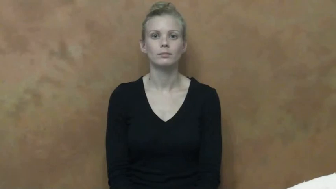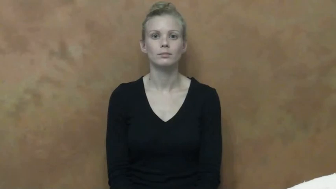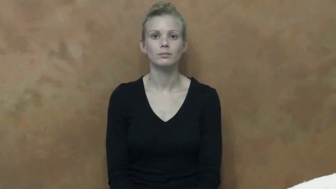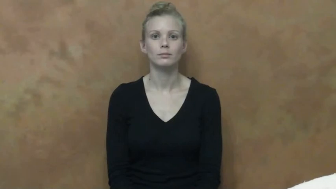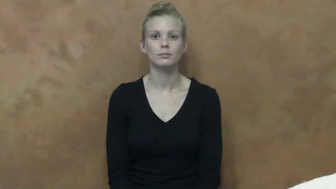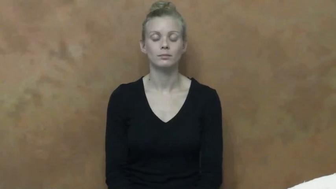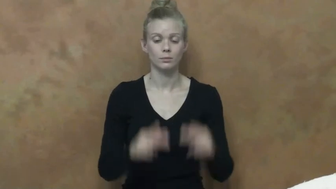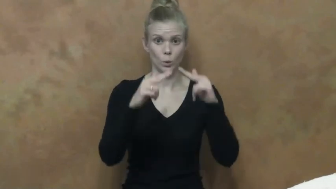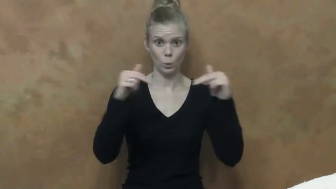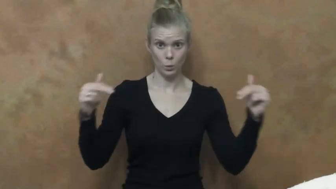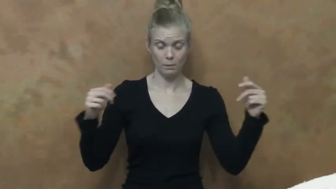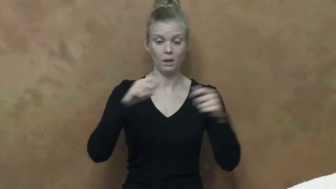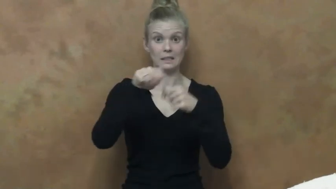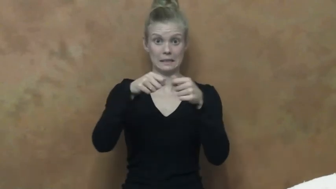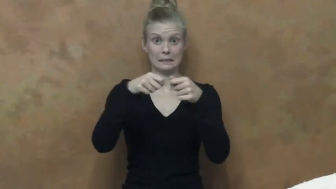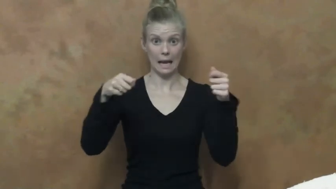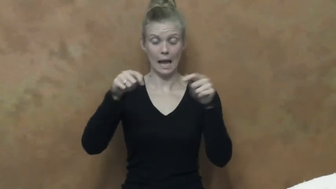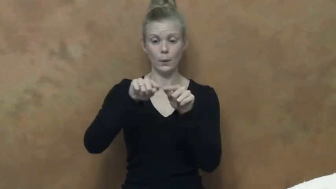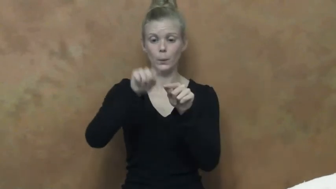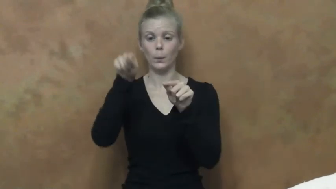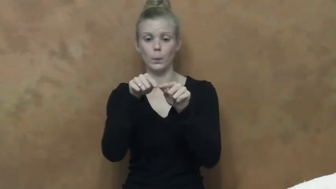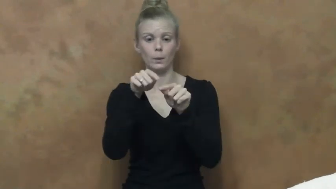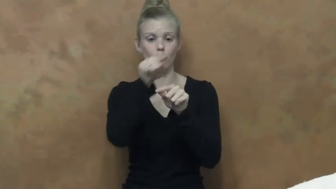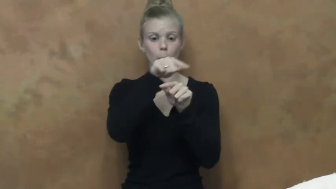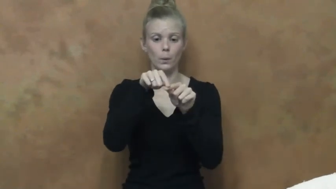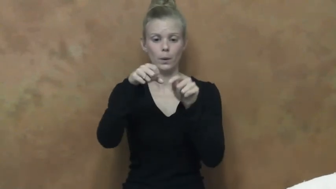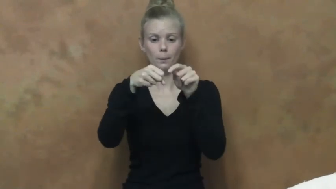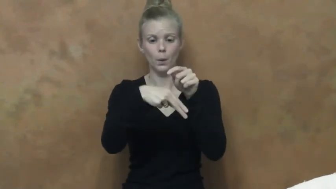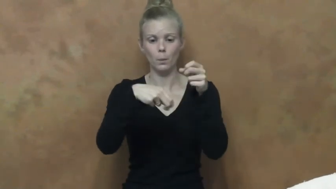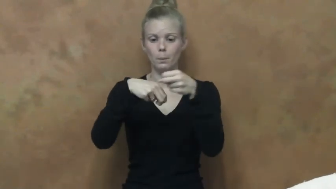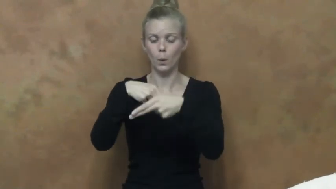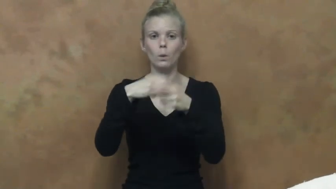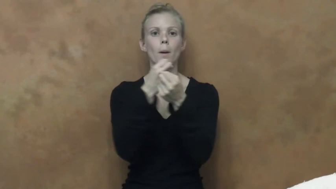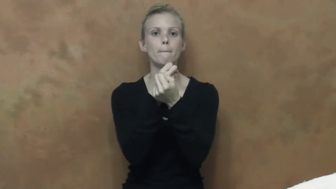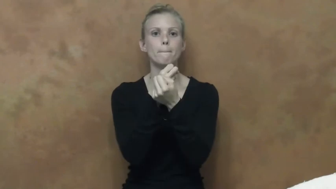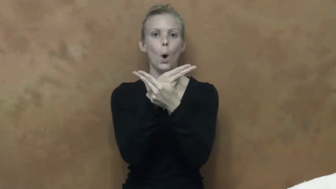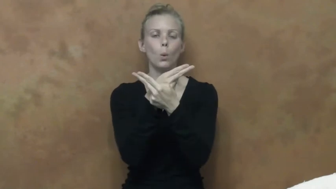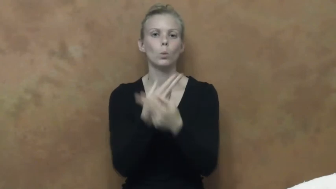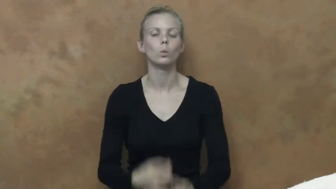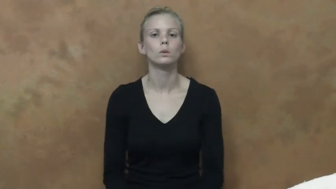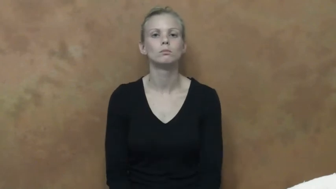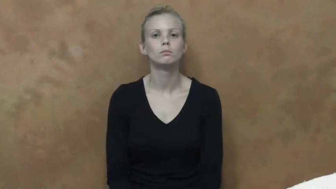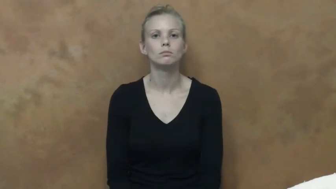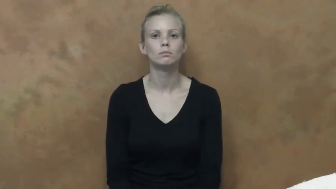bow